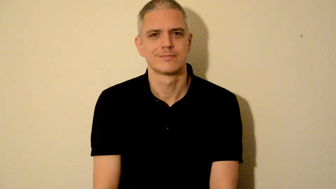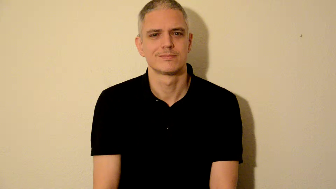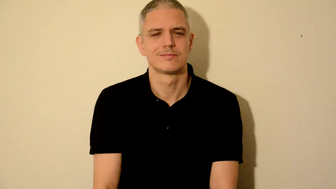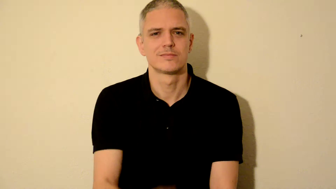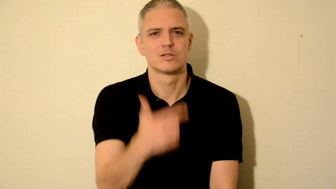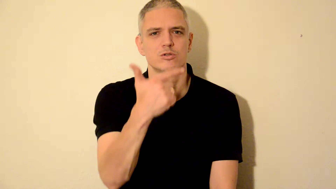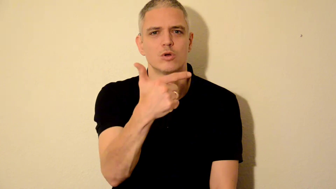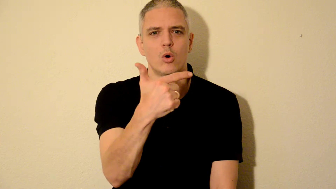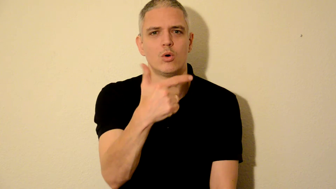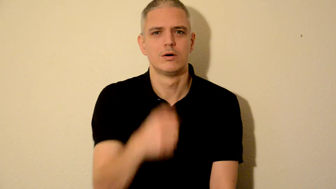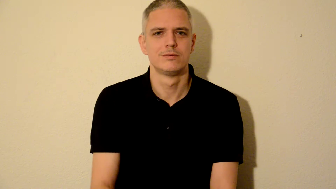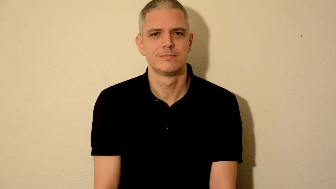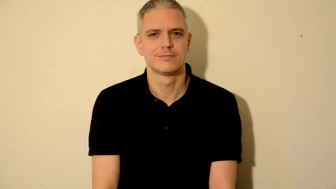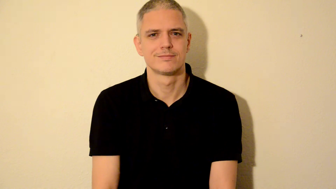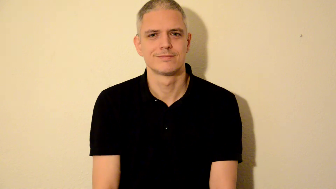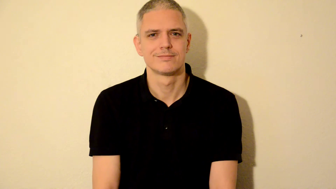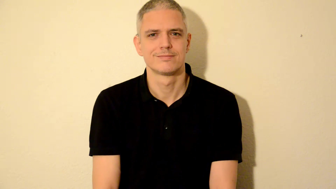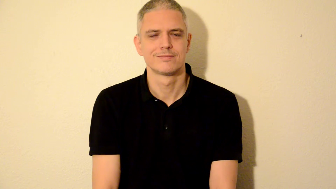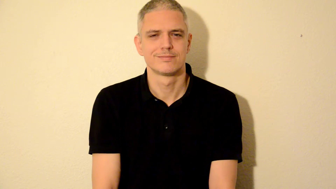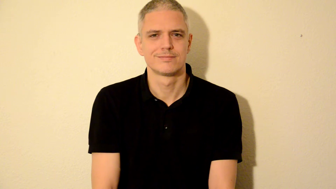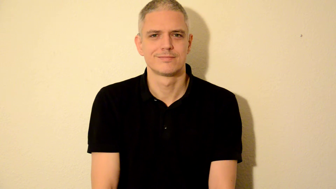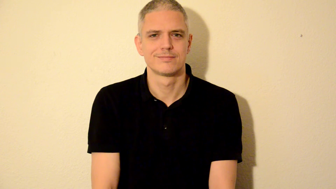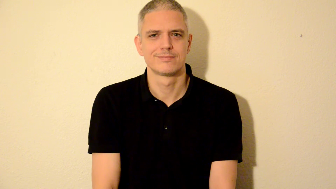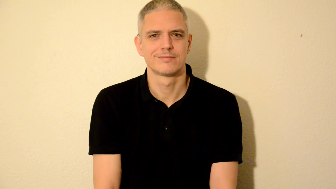number2